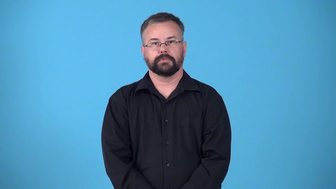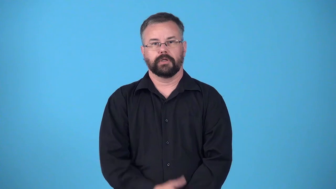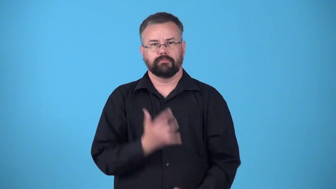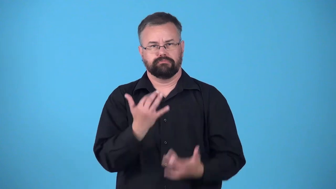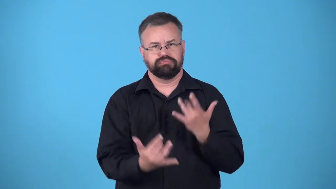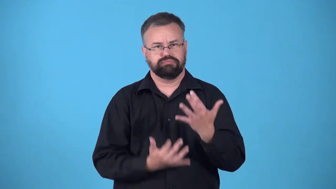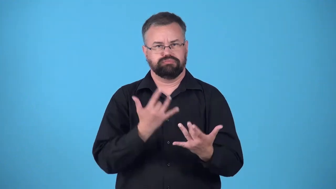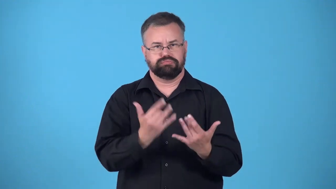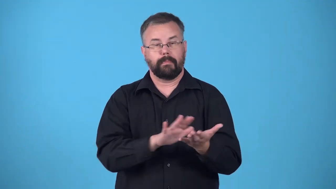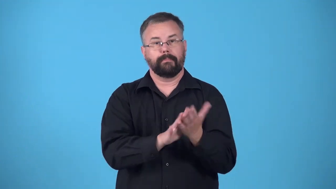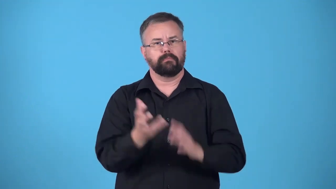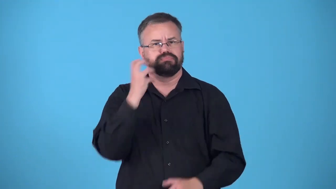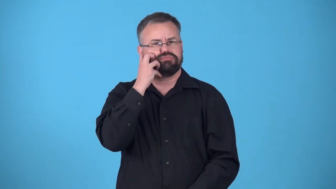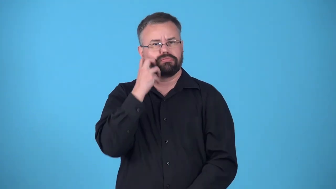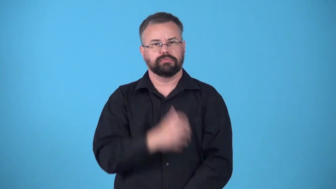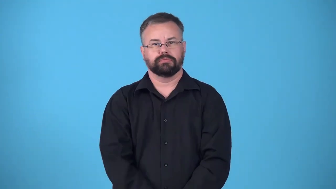boil down, cook down, boil off, cook off